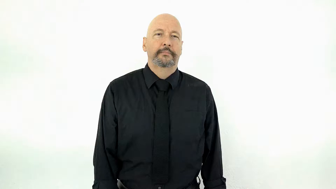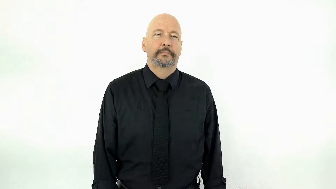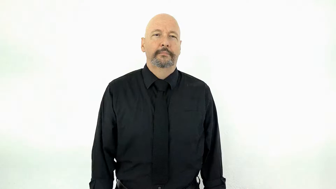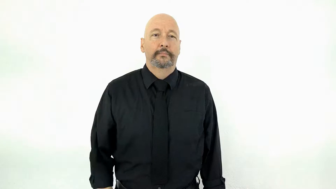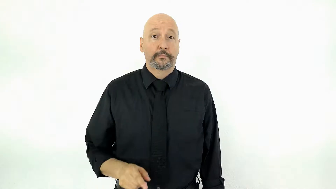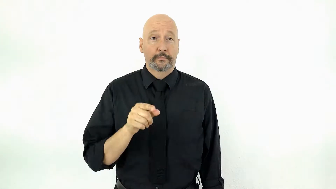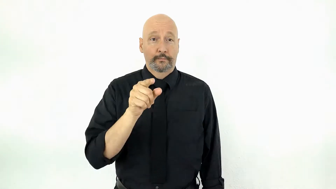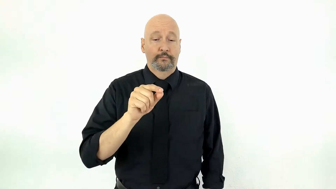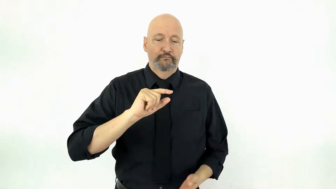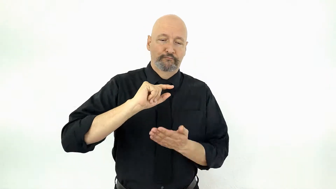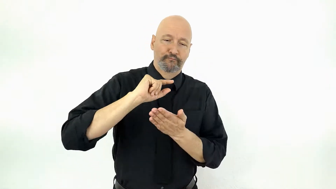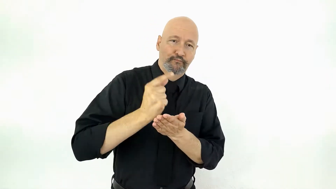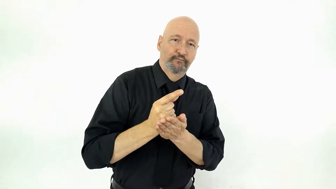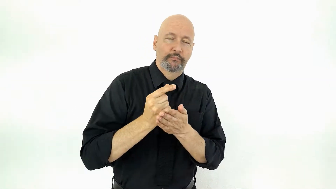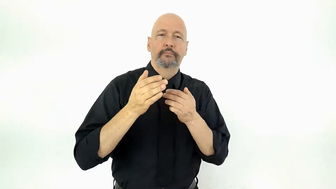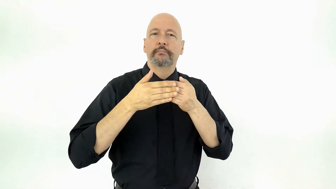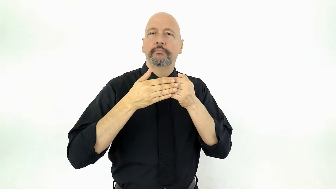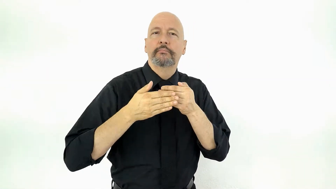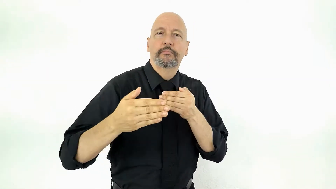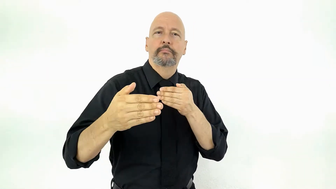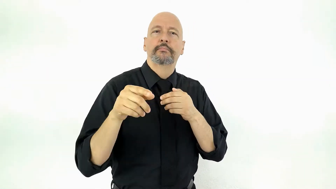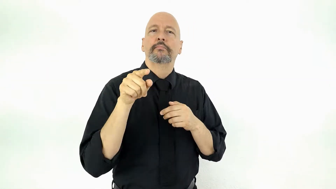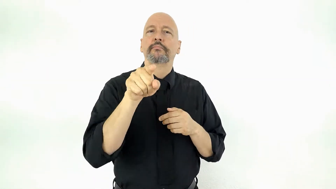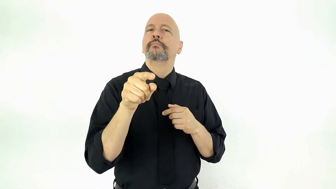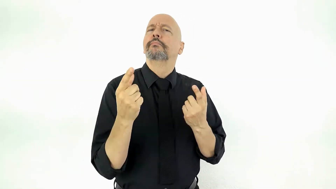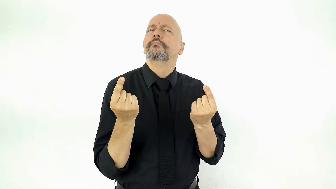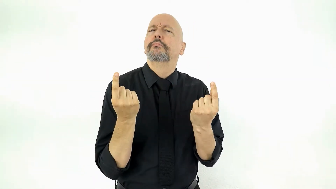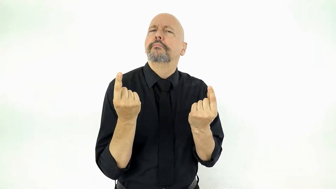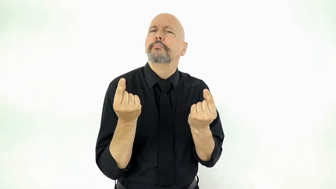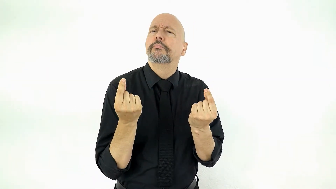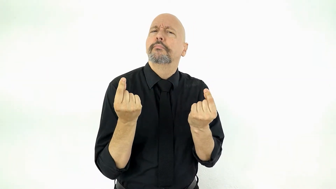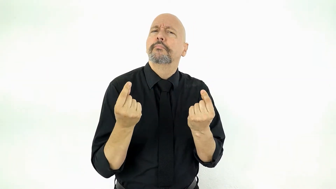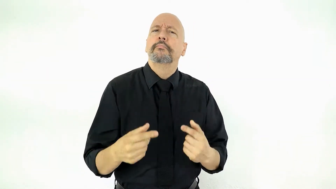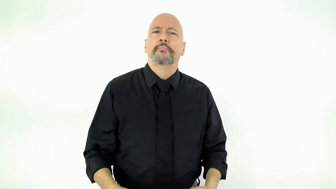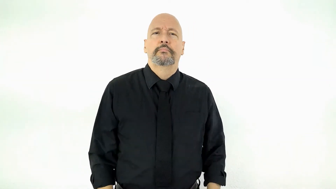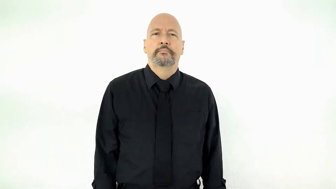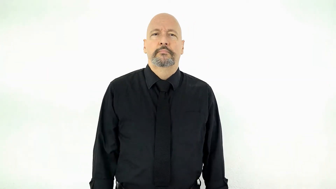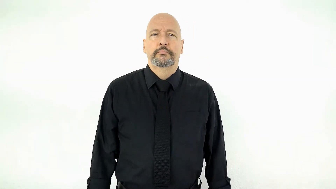YOU GRADUATE AFTER-[from-then-on] YOU what-DO?